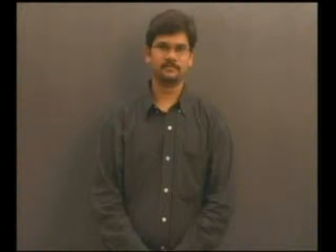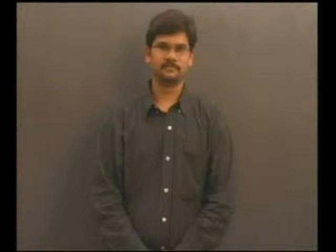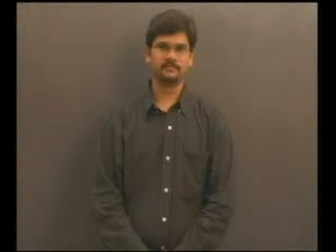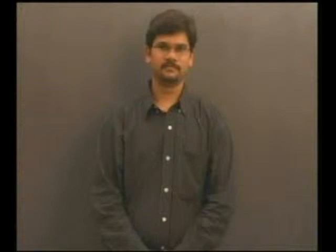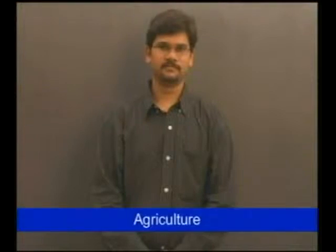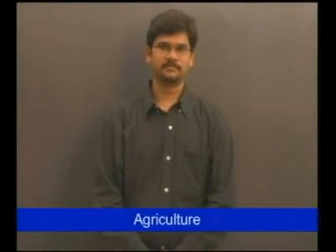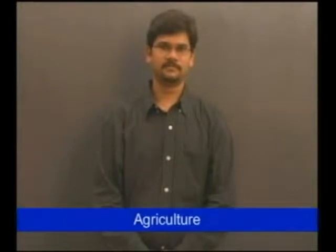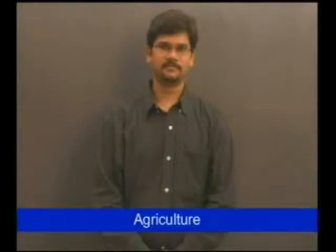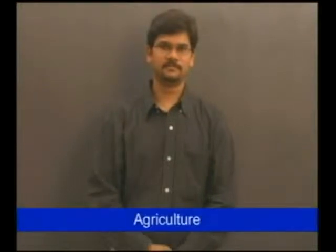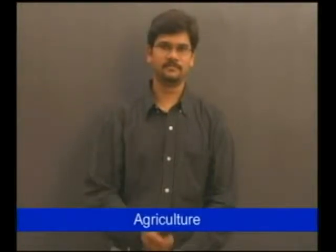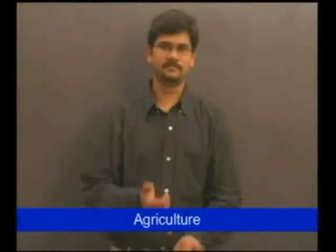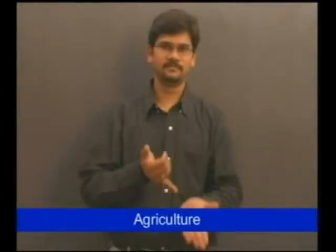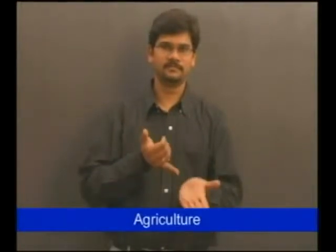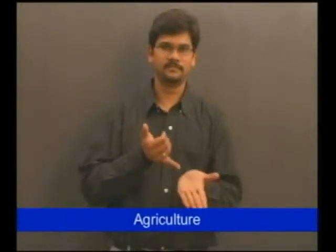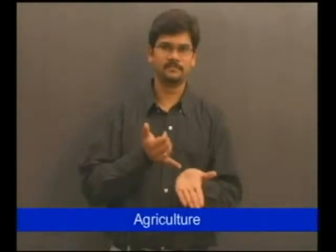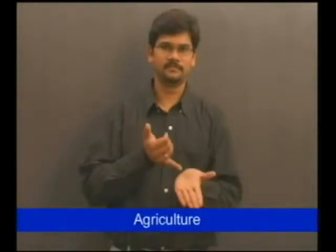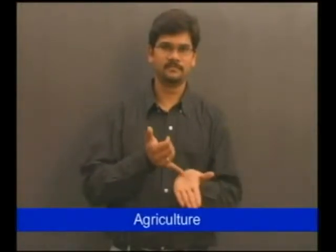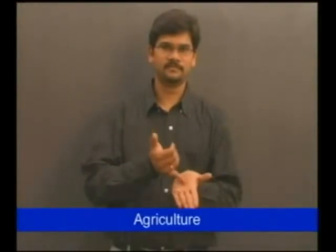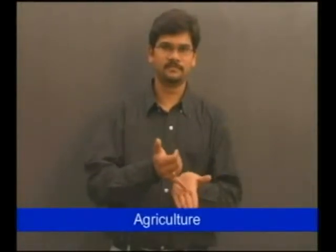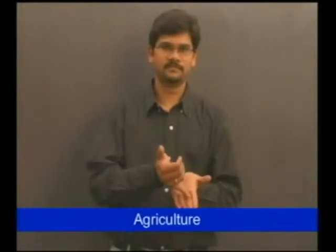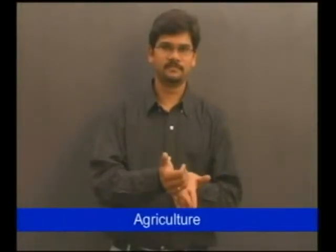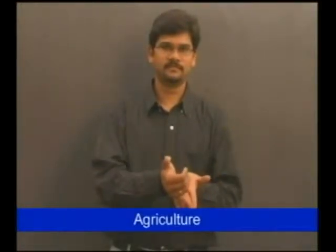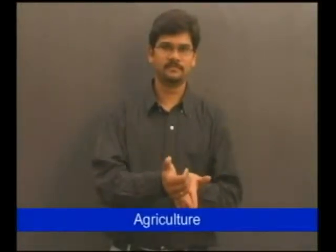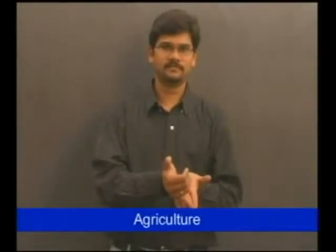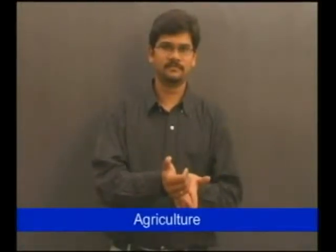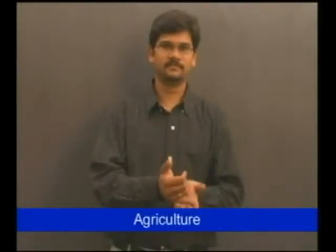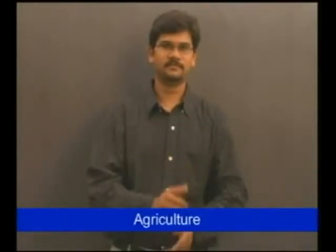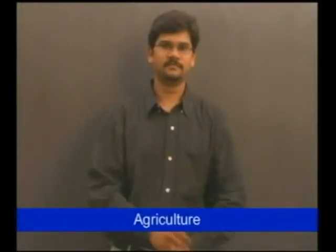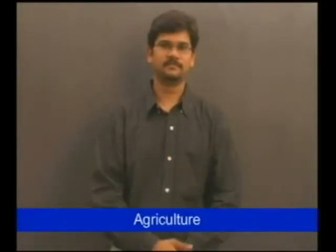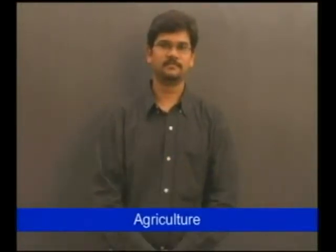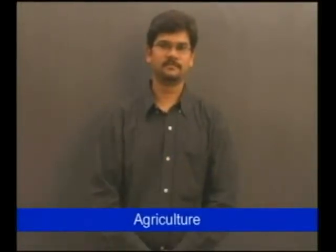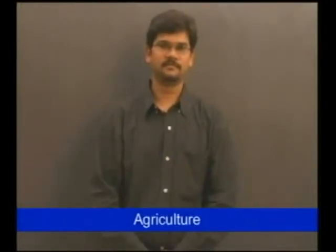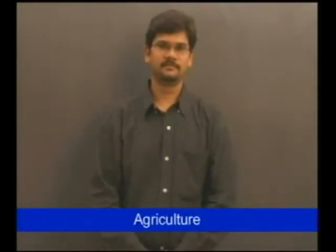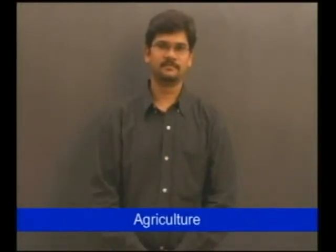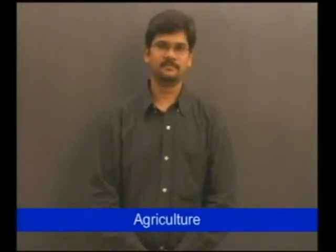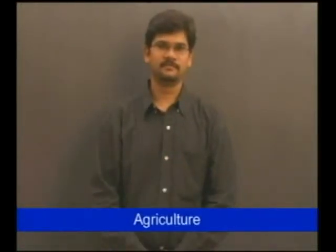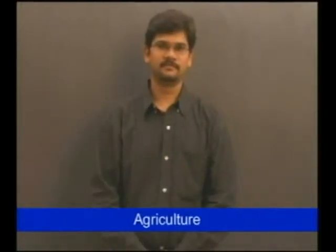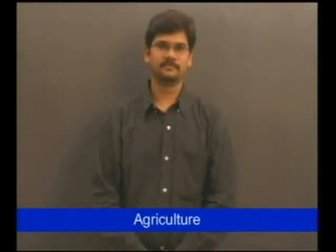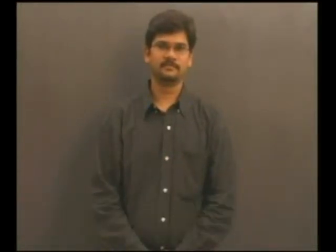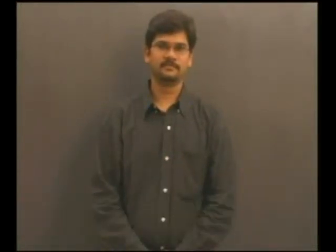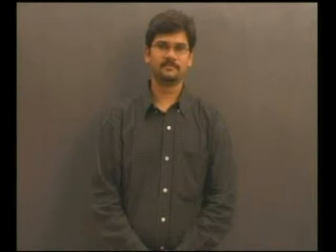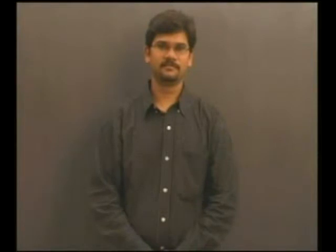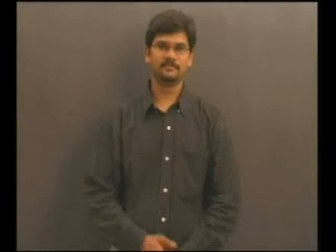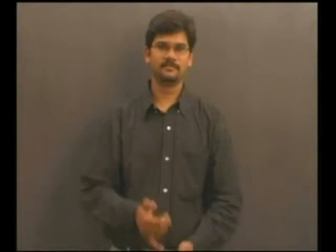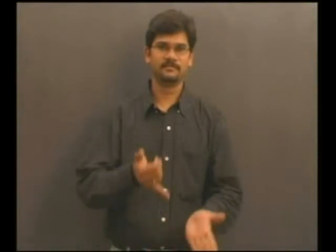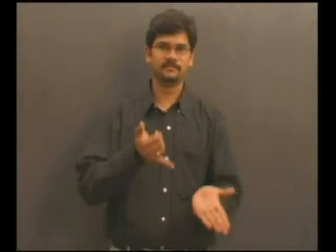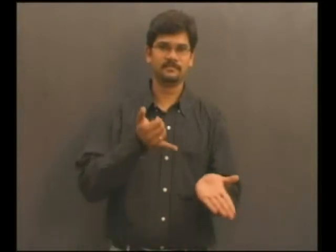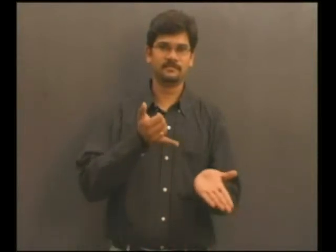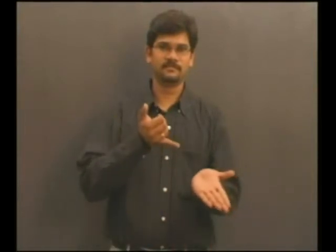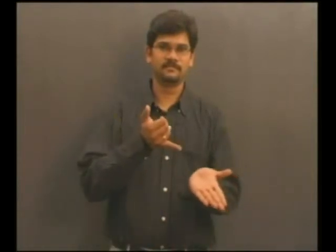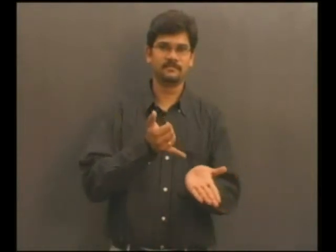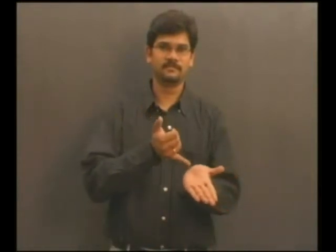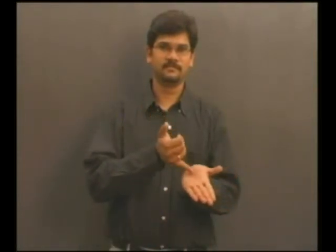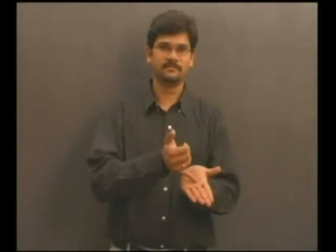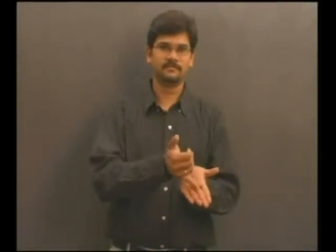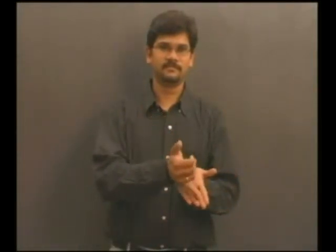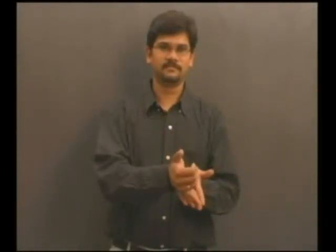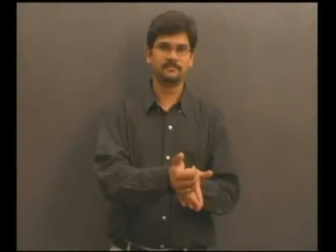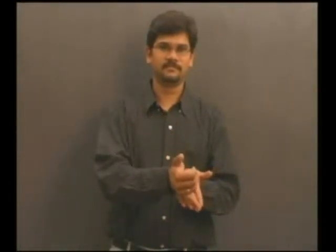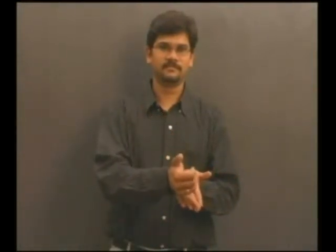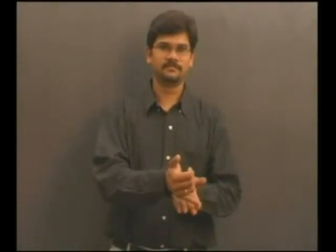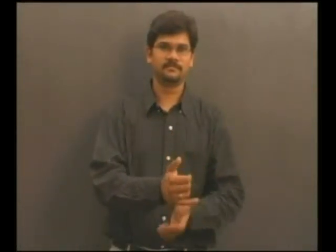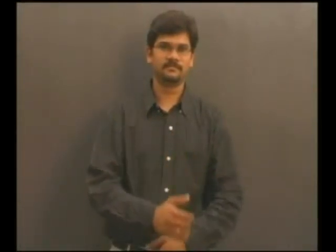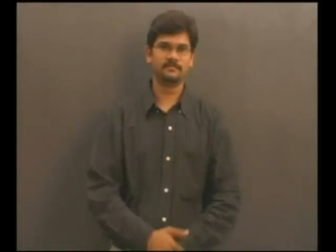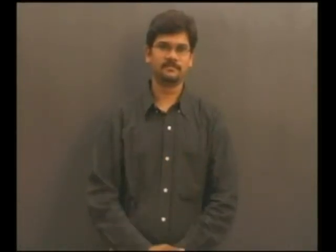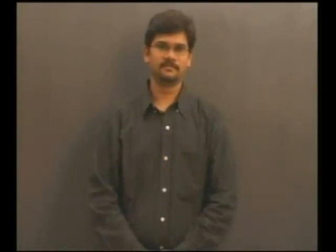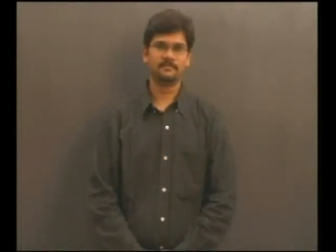Agriculture